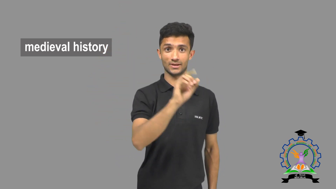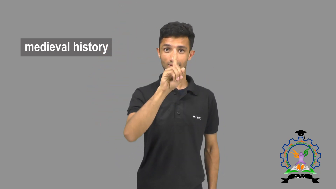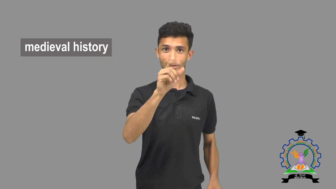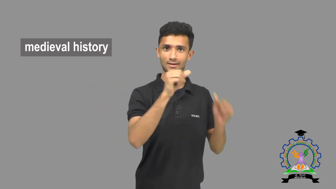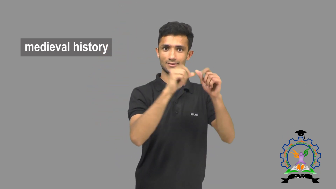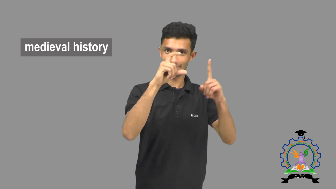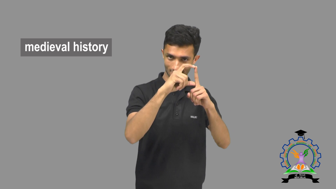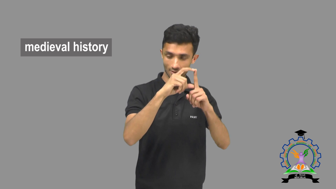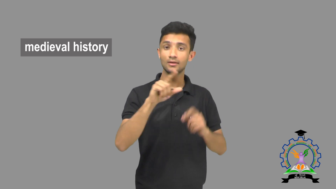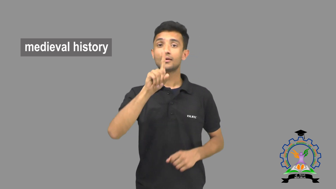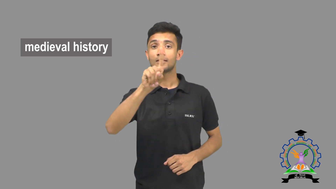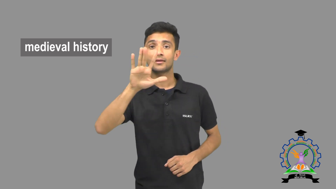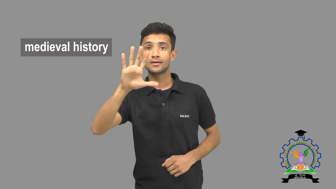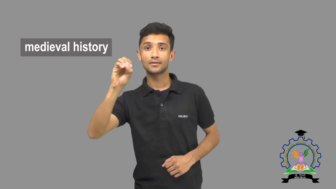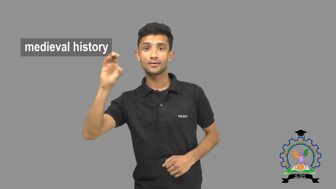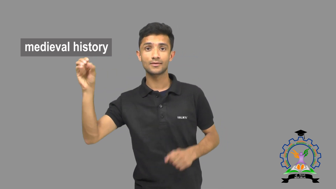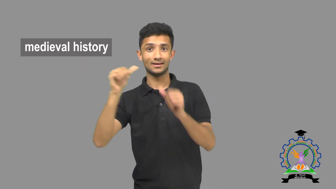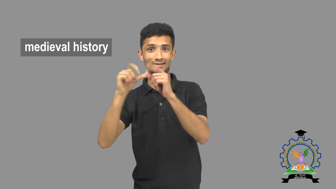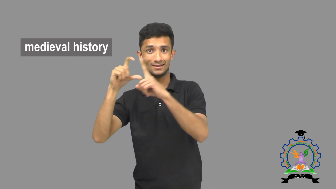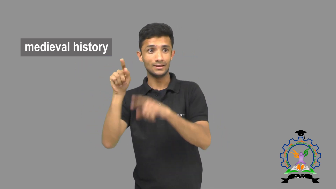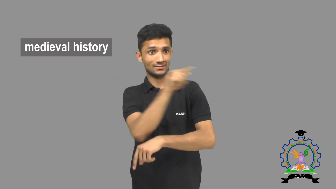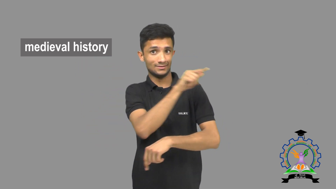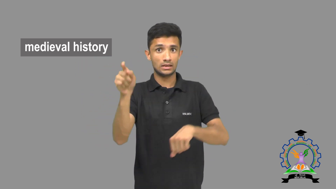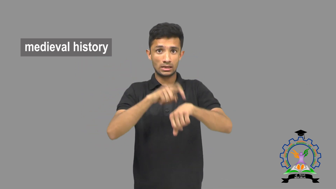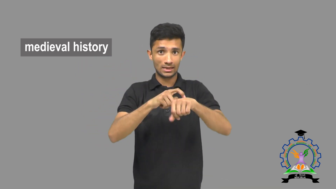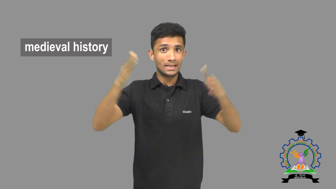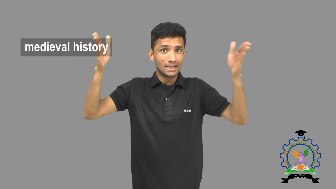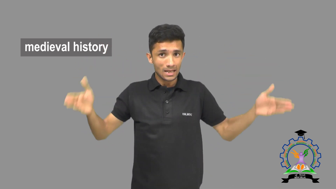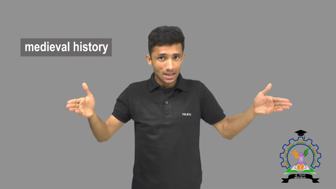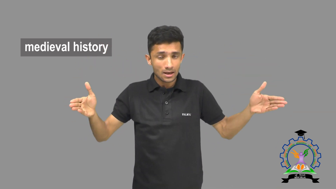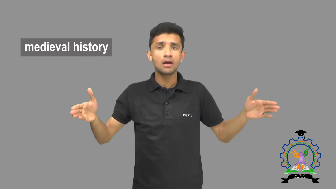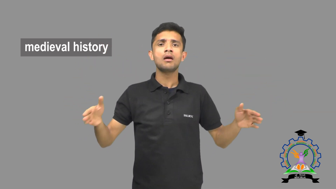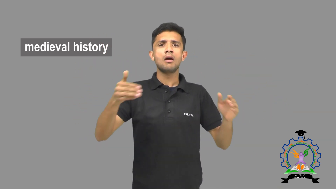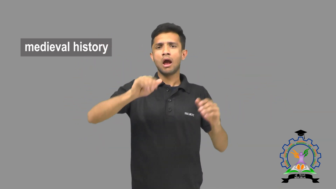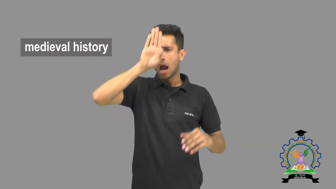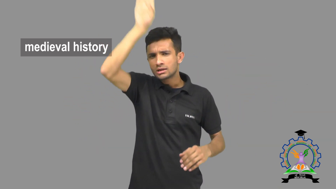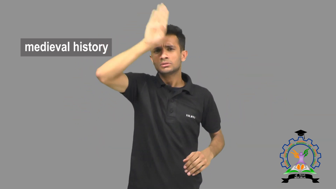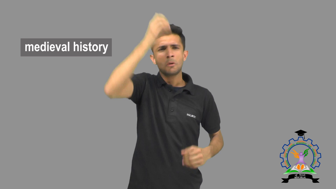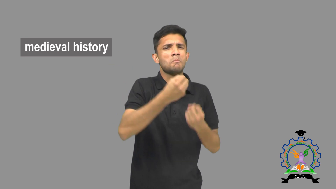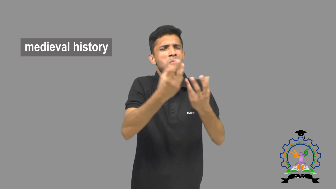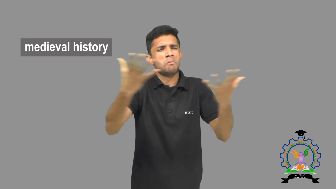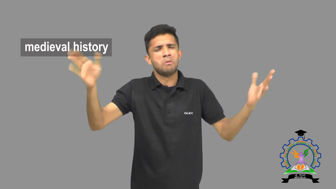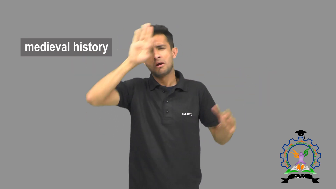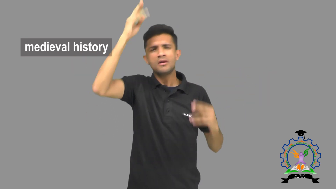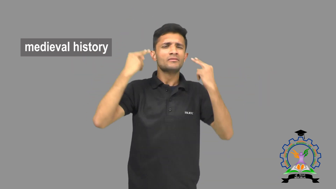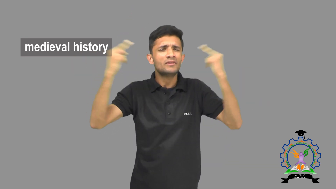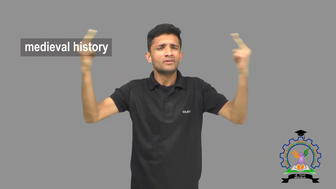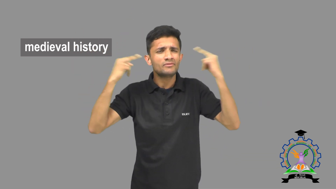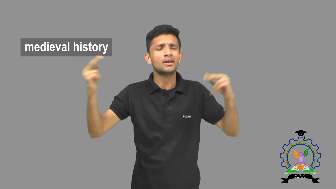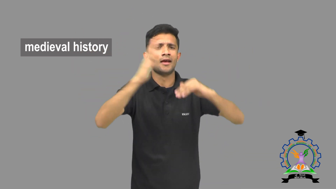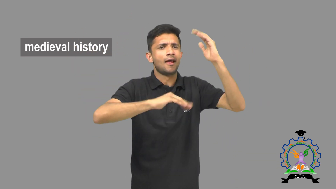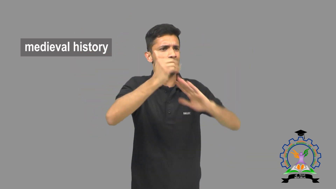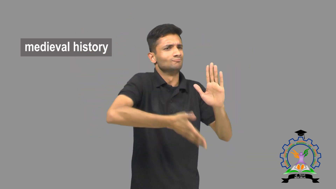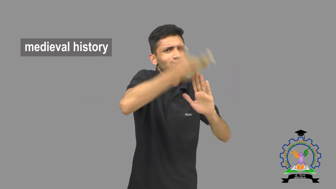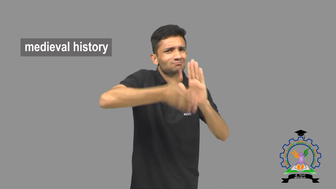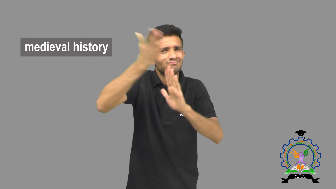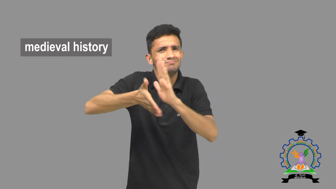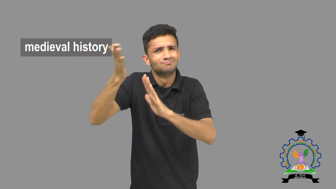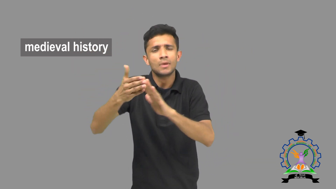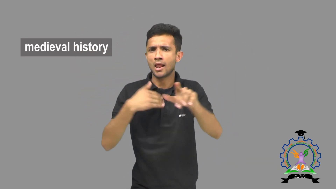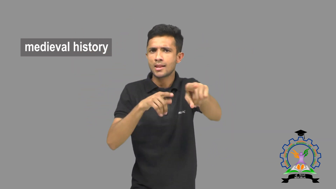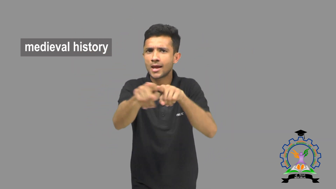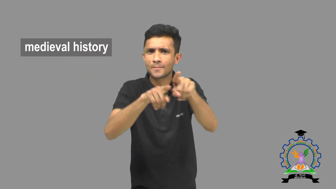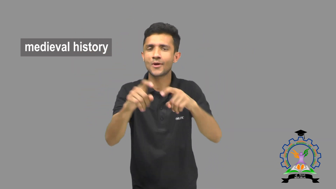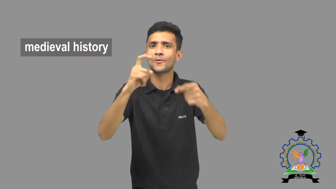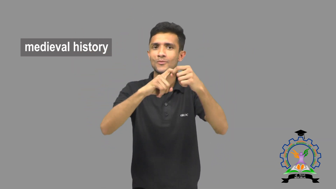medieval history